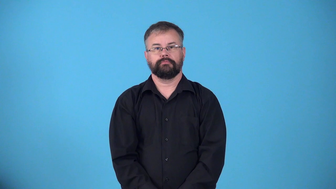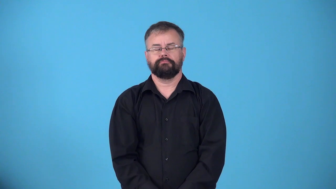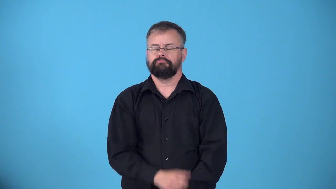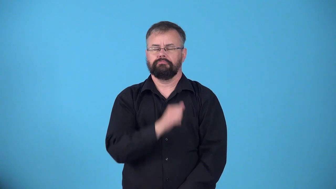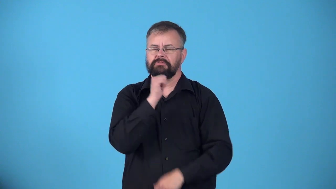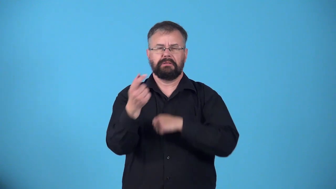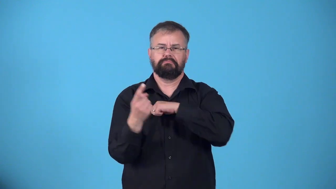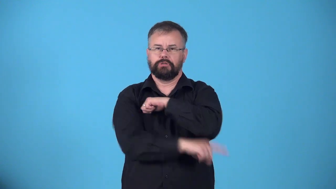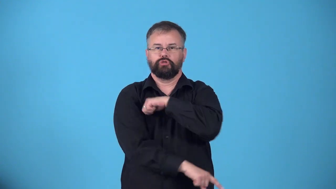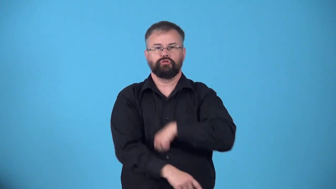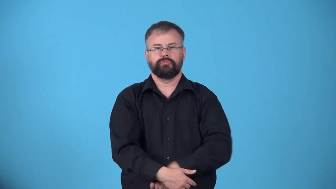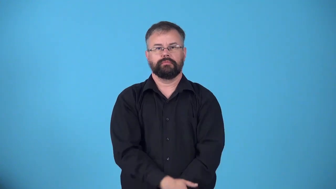let off